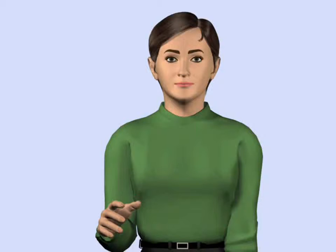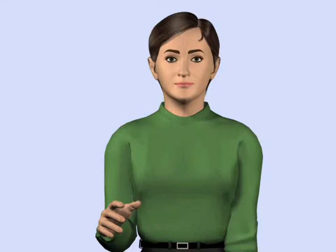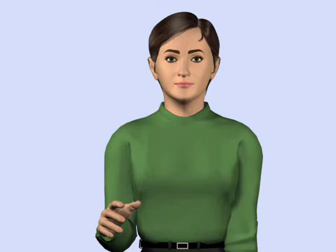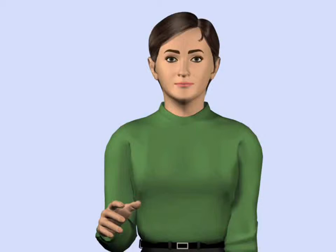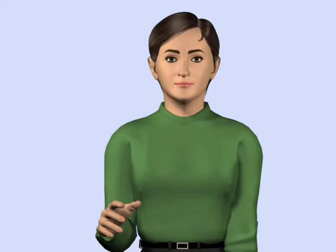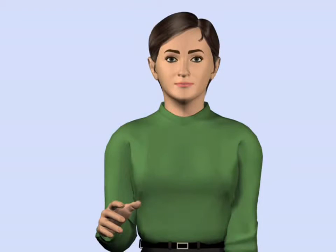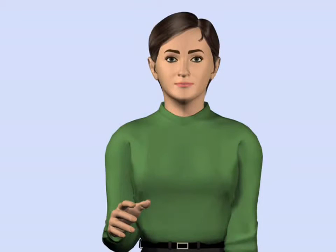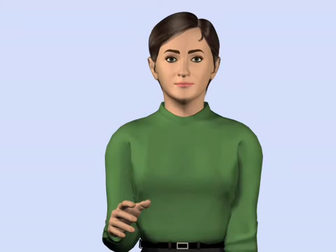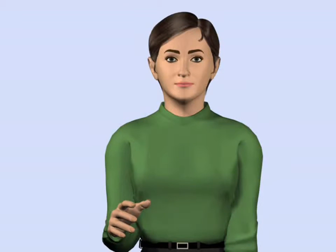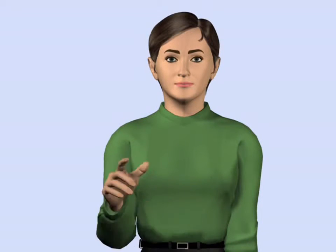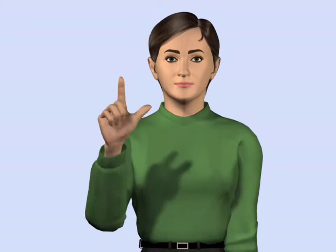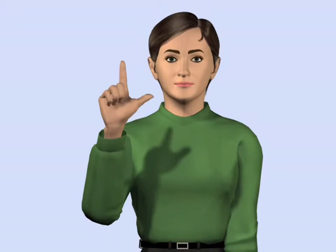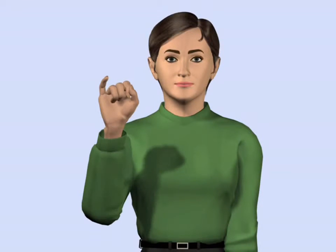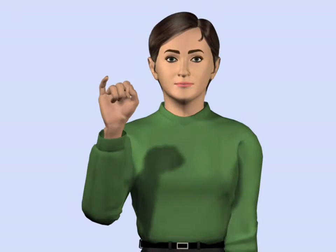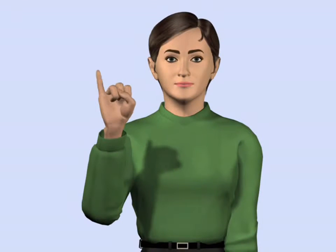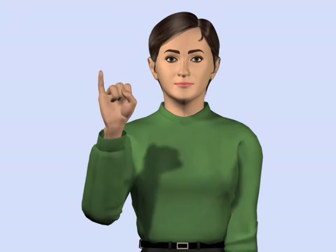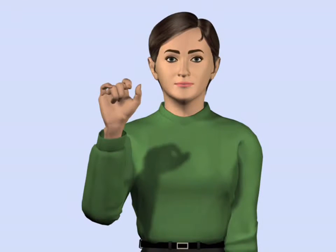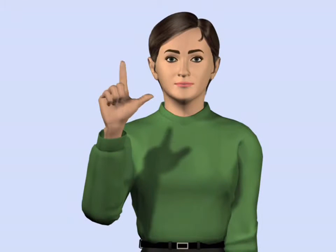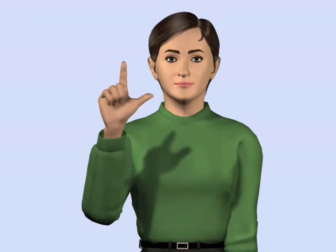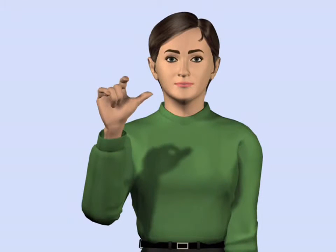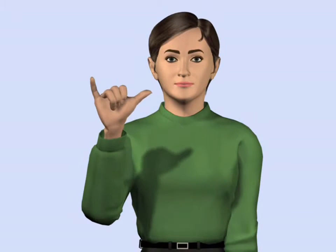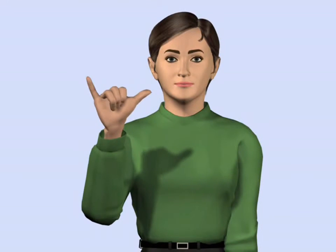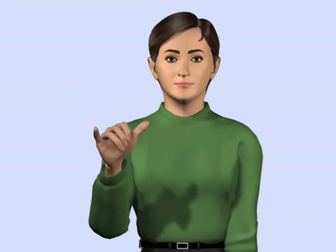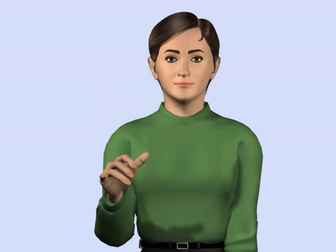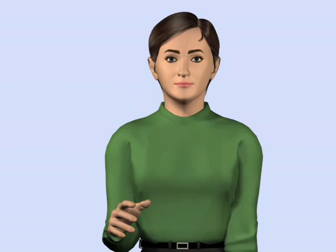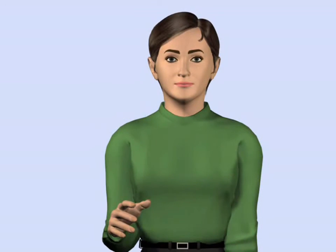lily